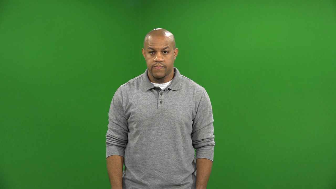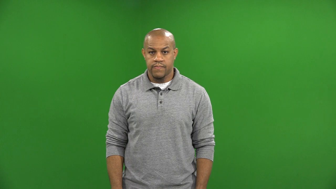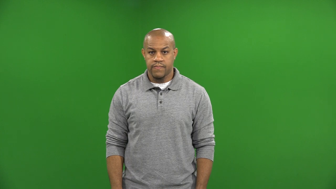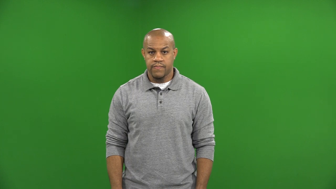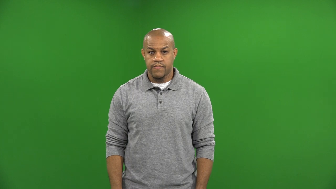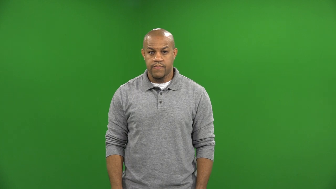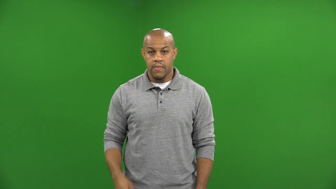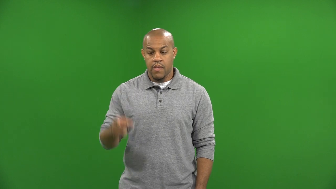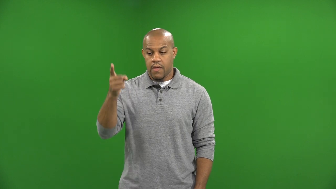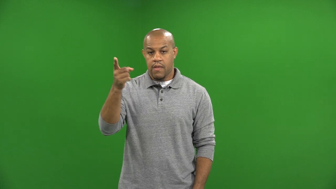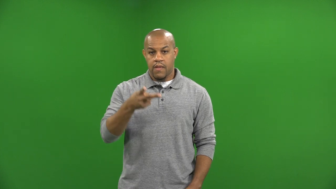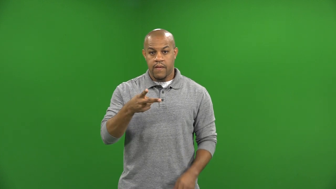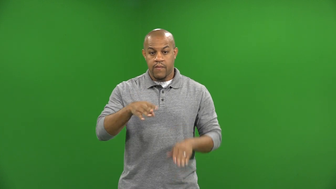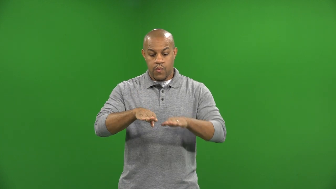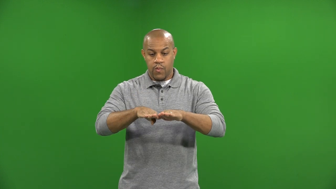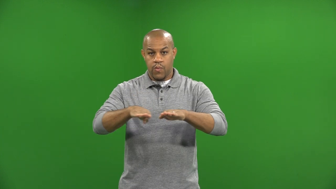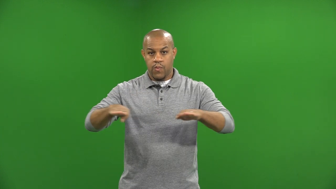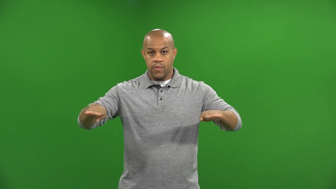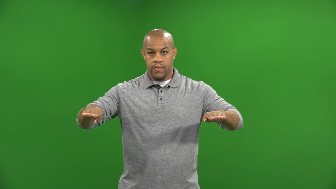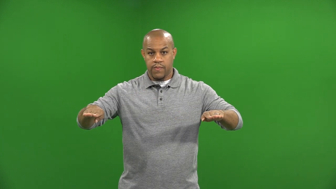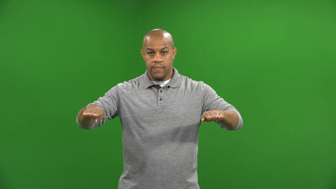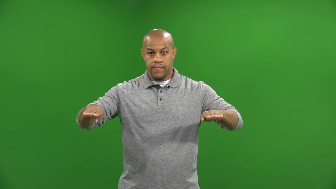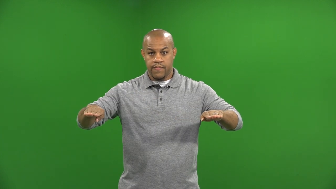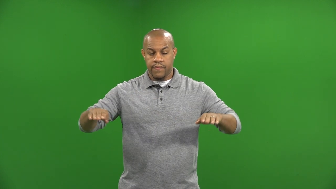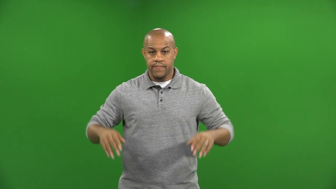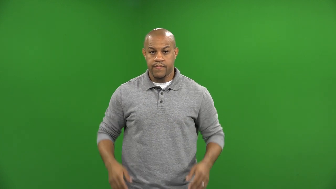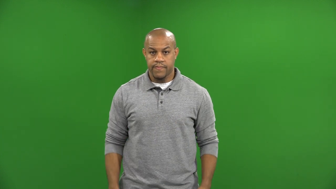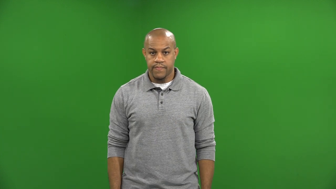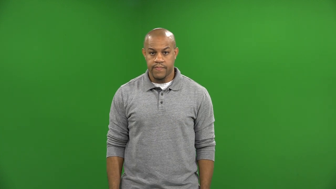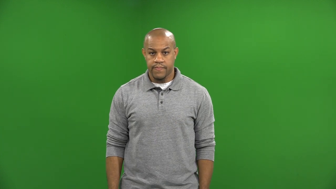Half court